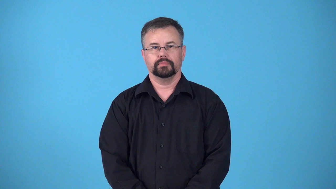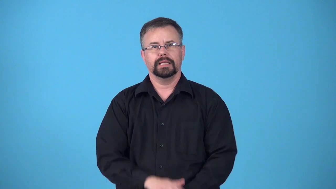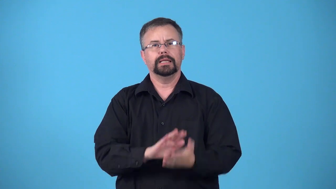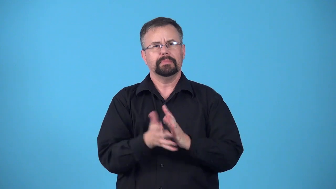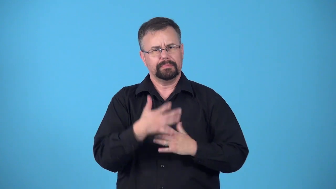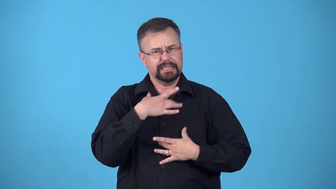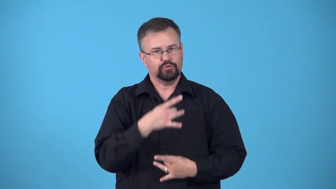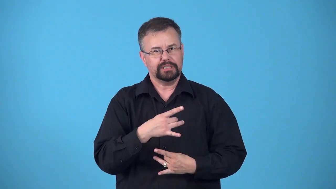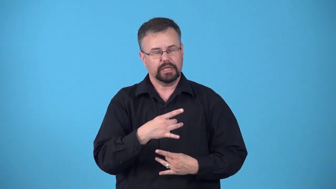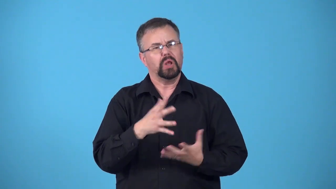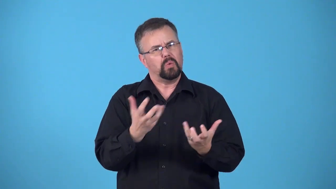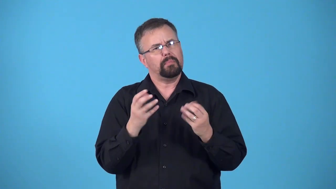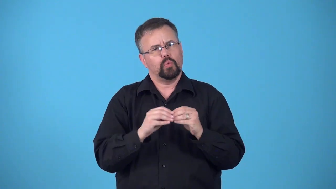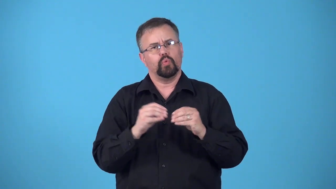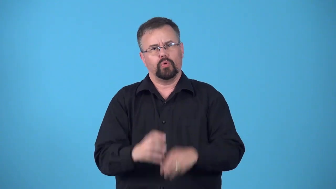whet your appetite